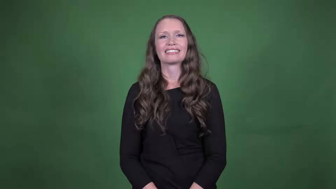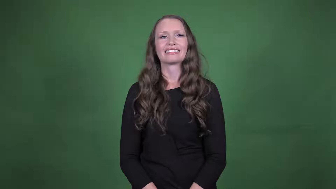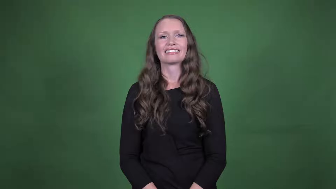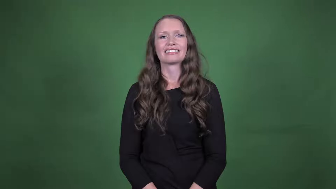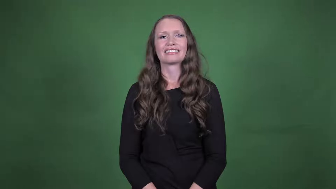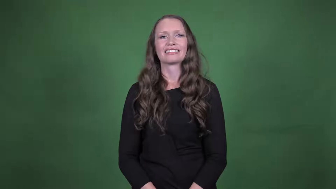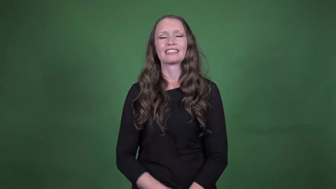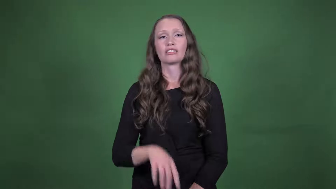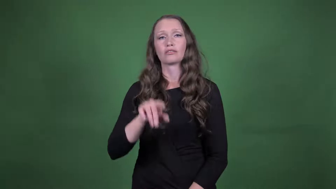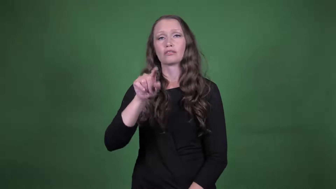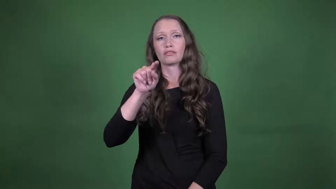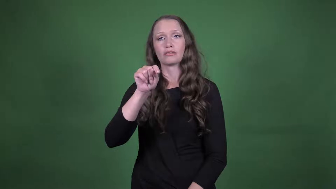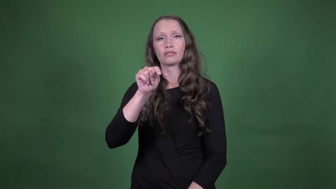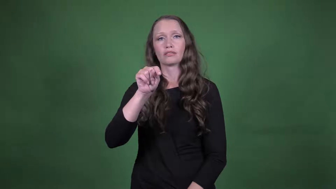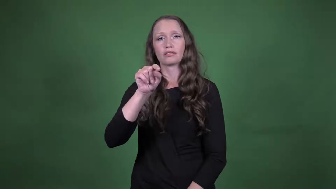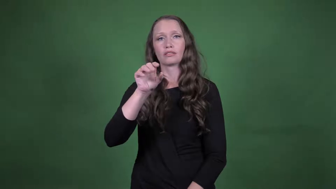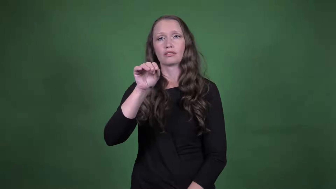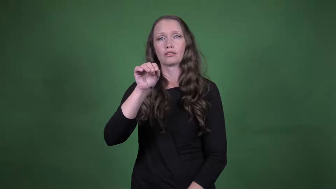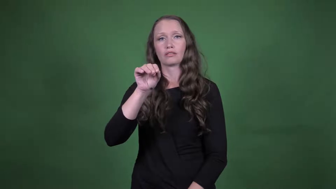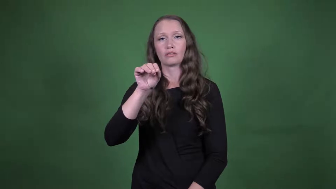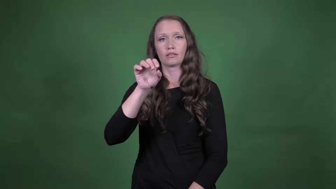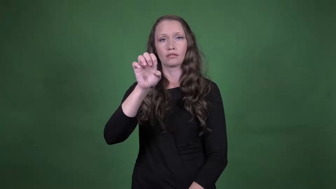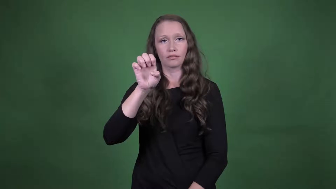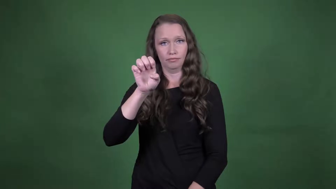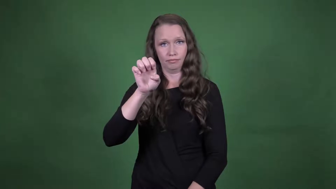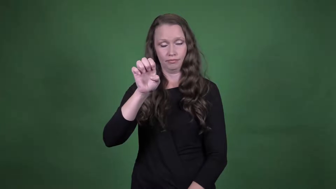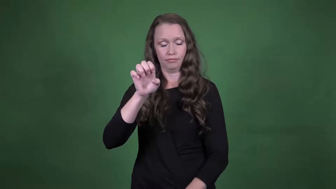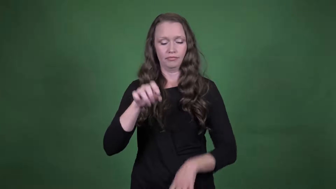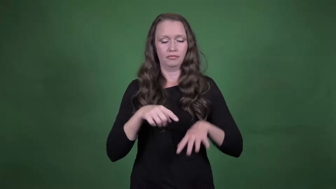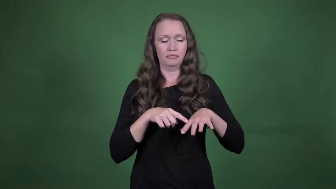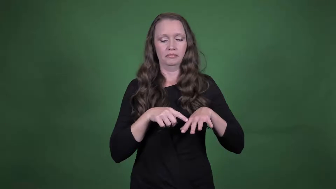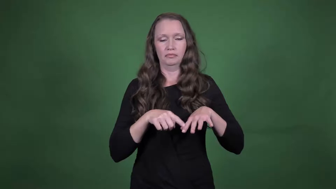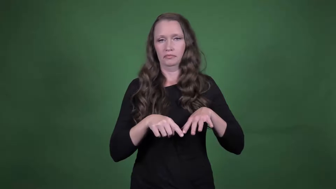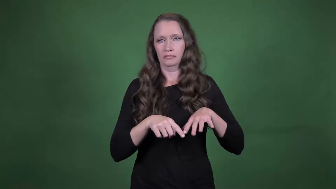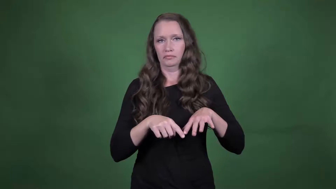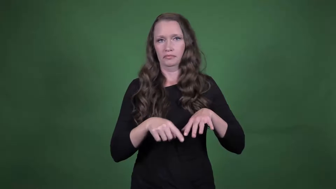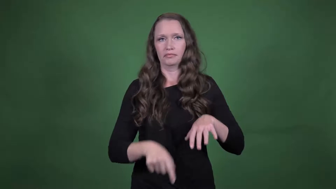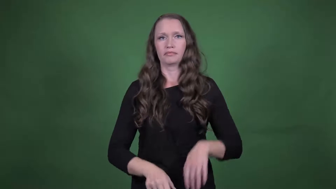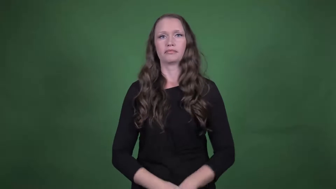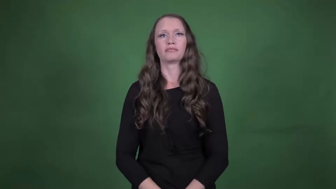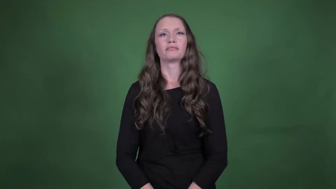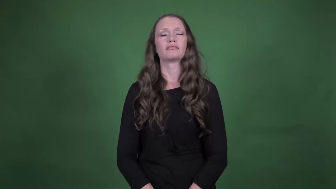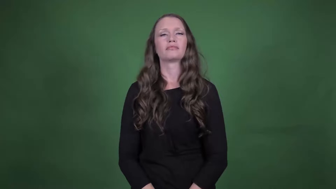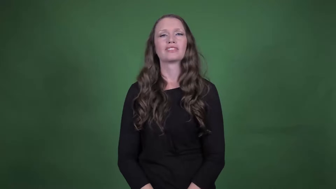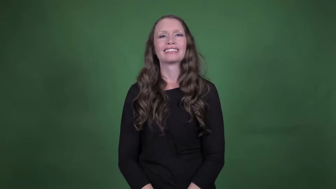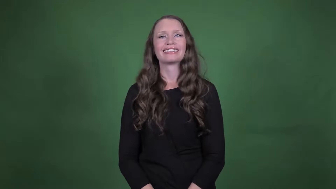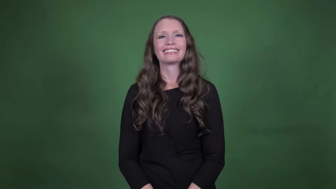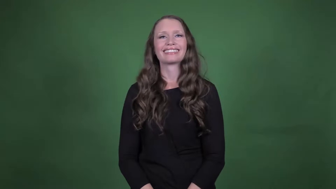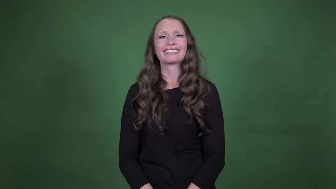toe finger